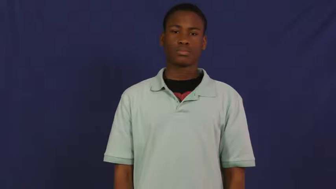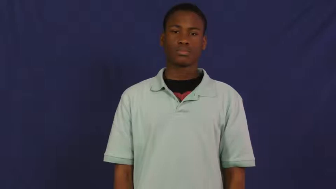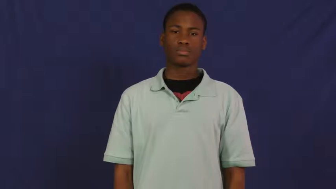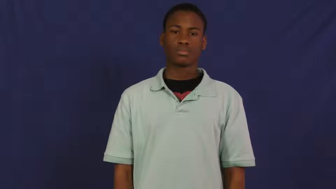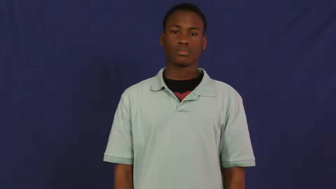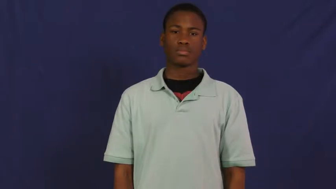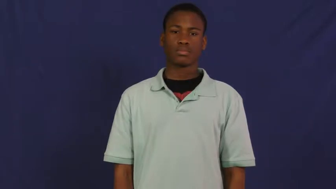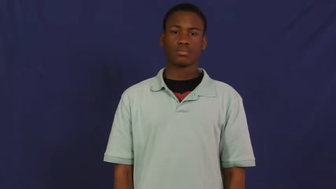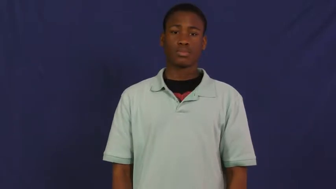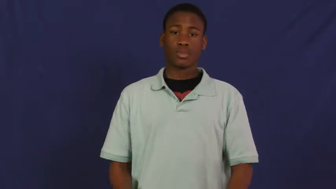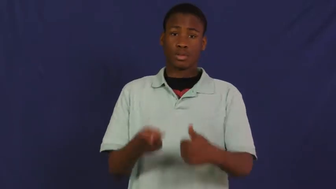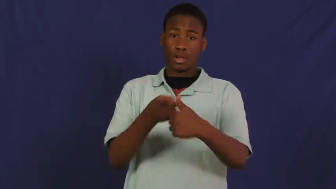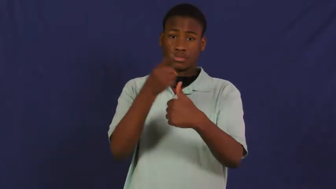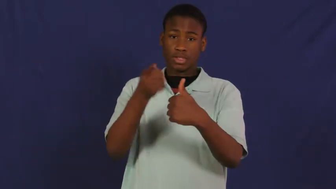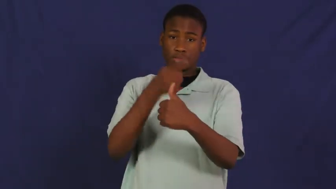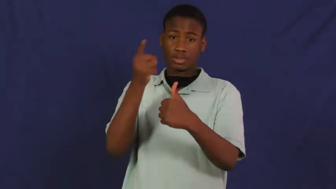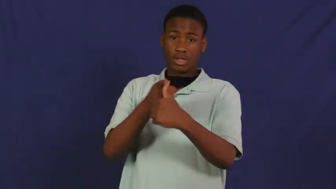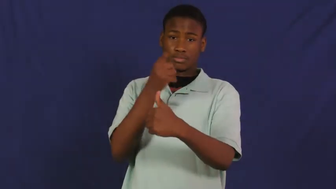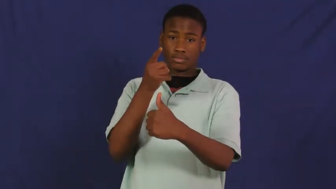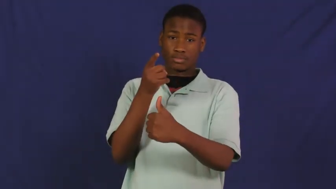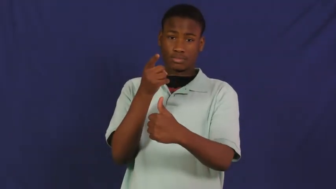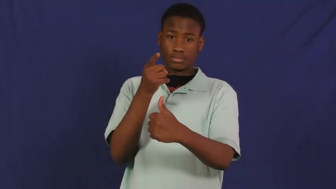priority